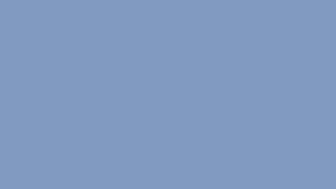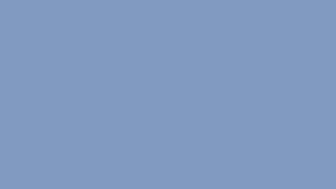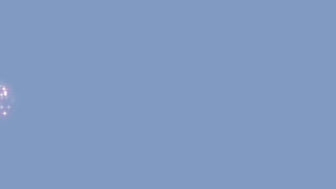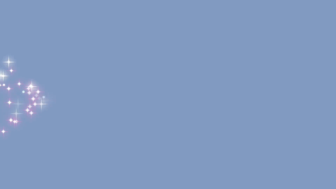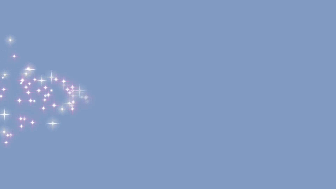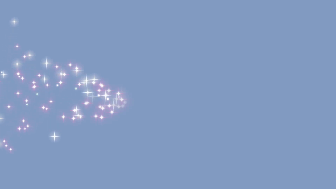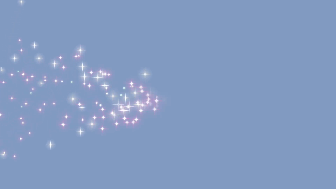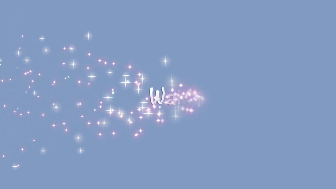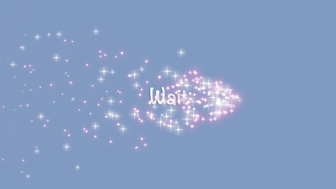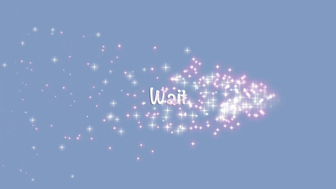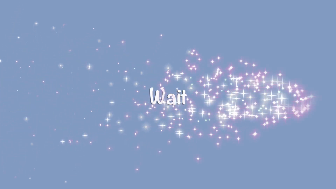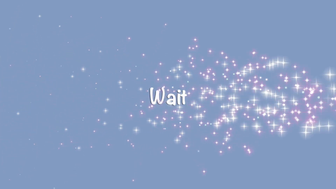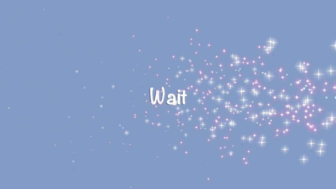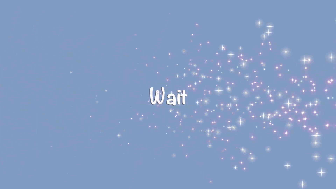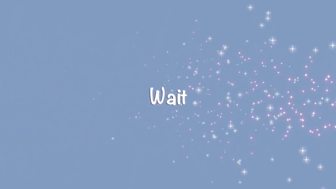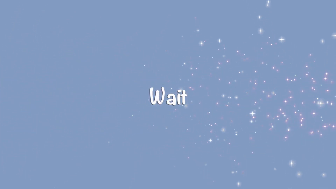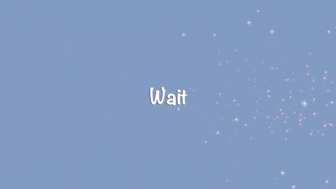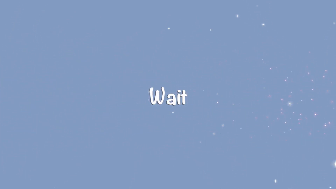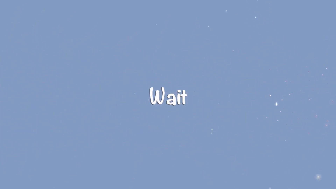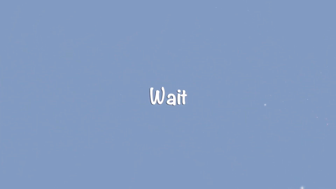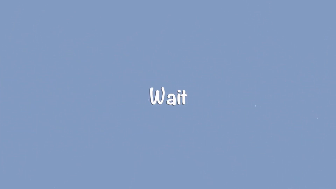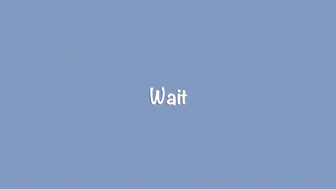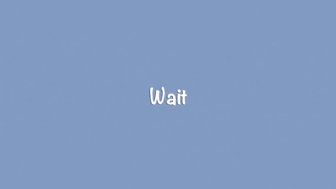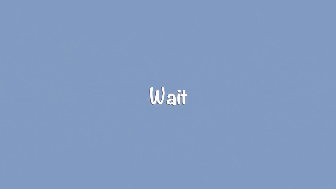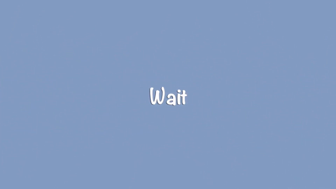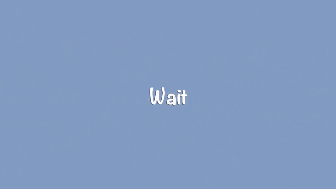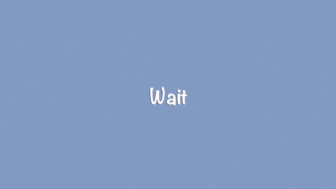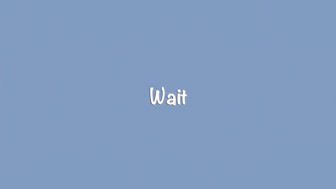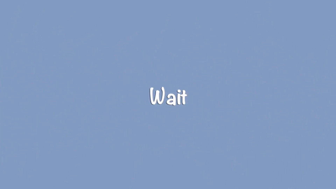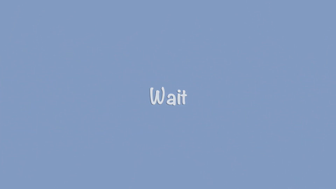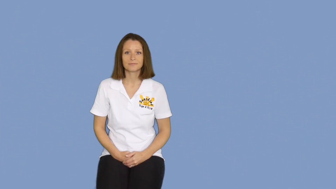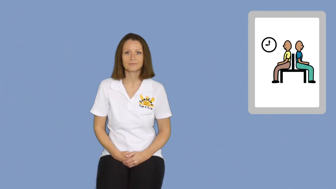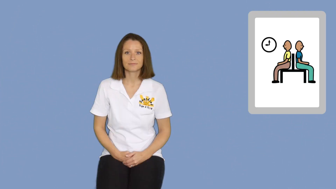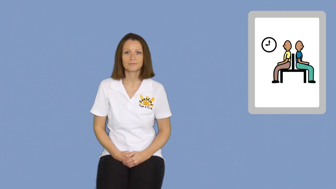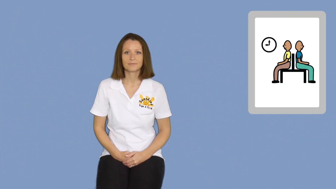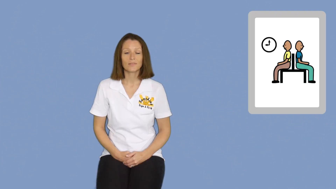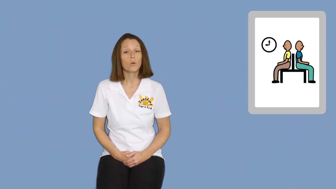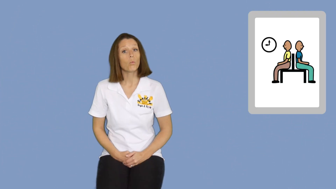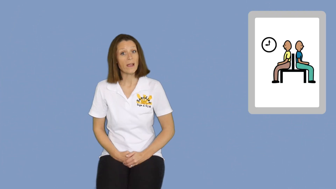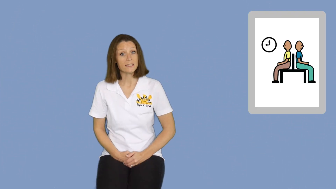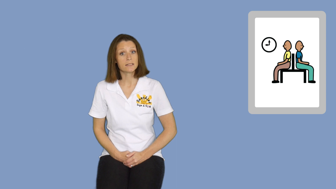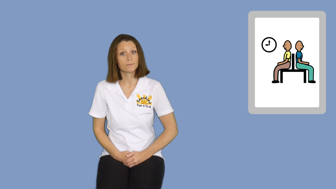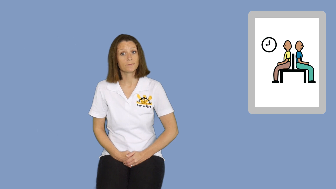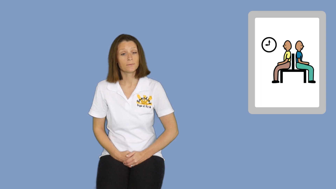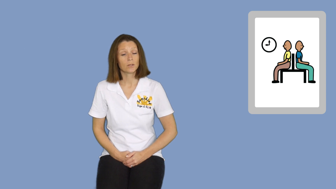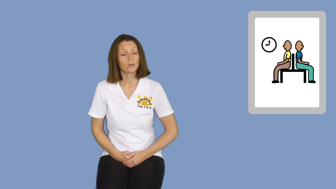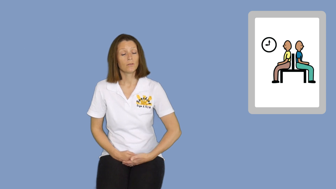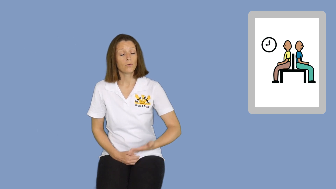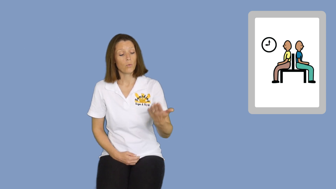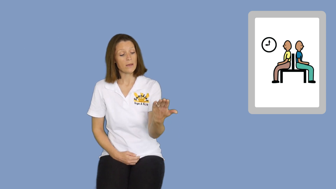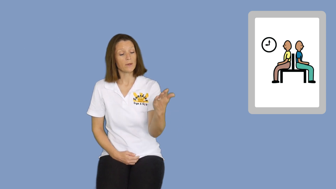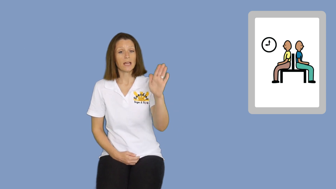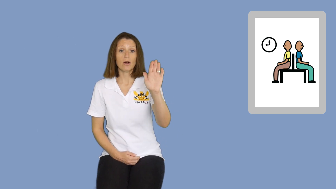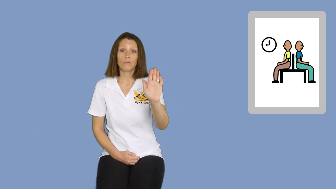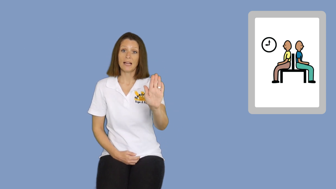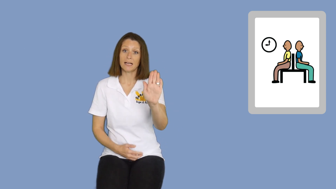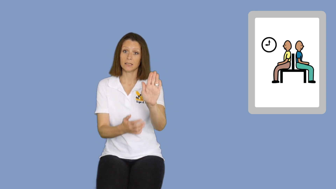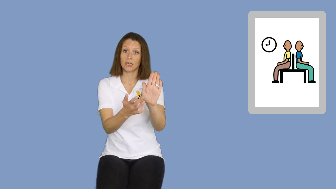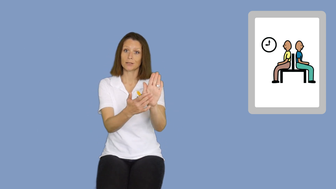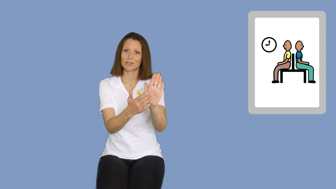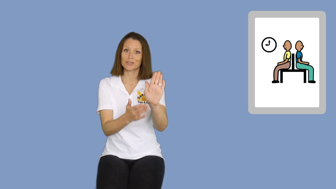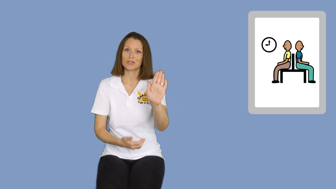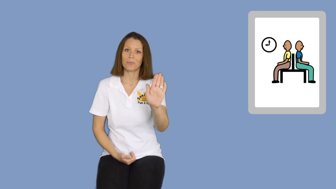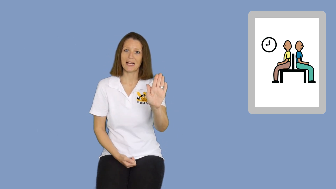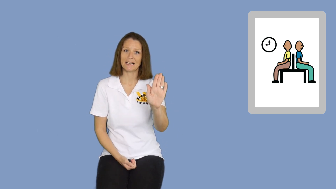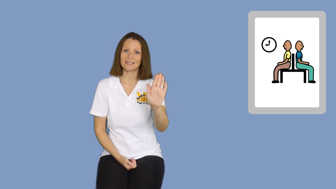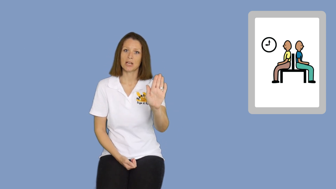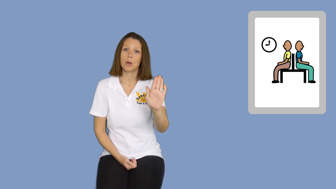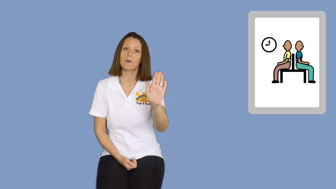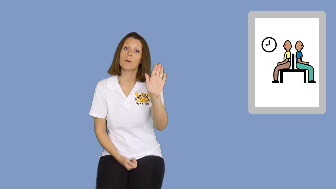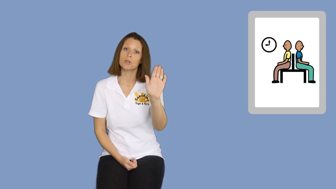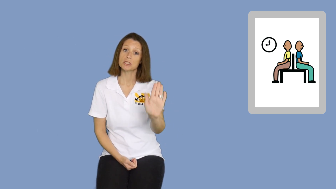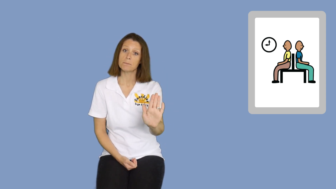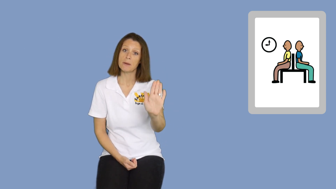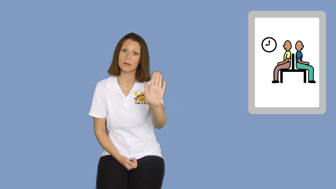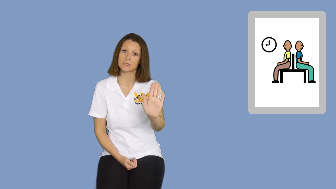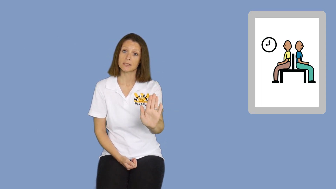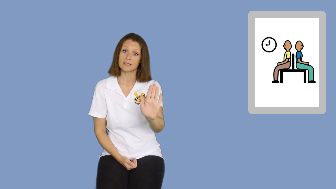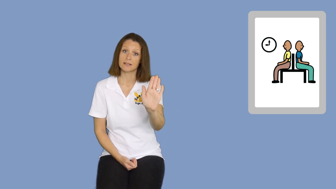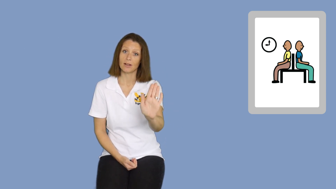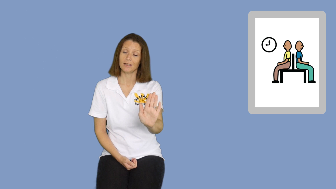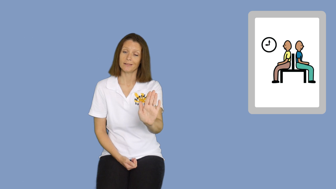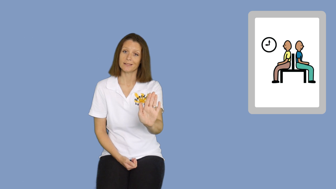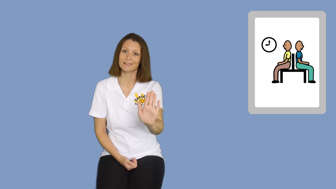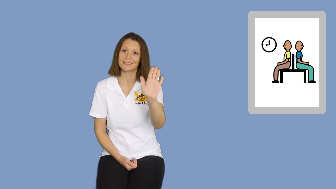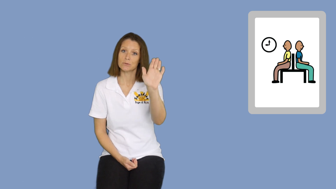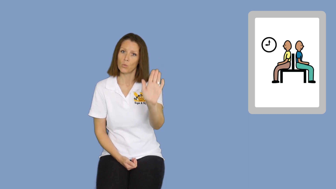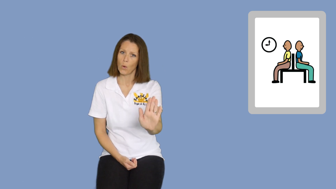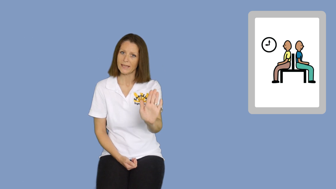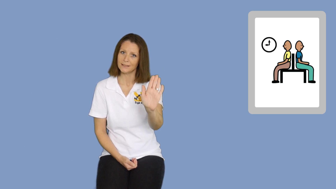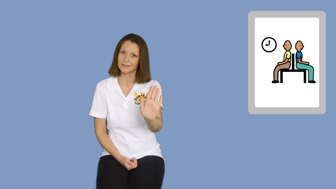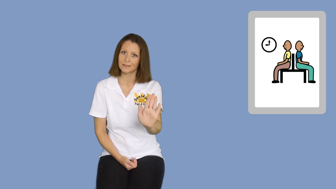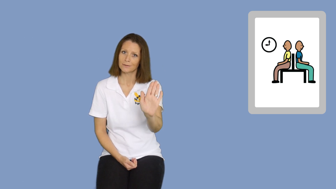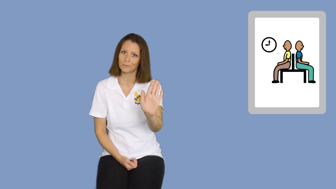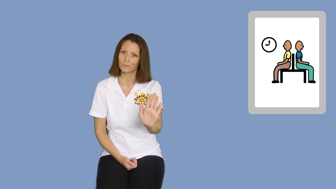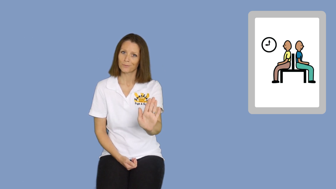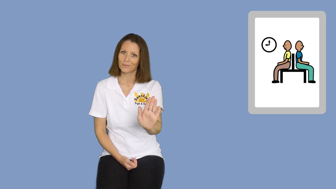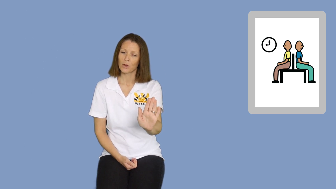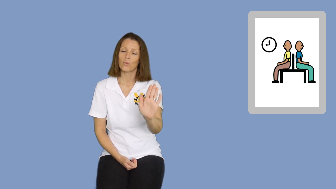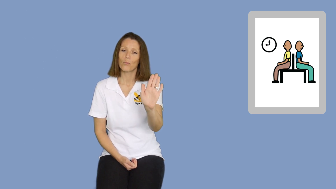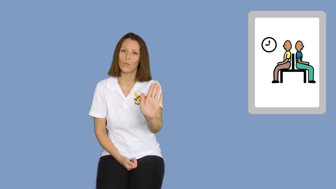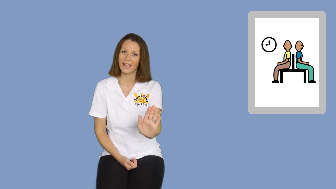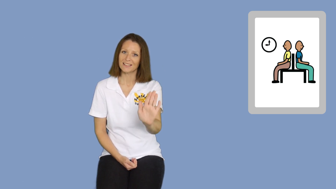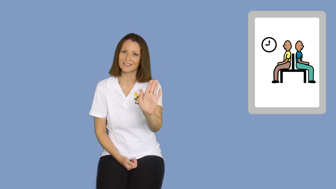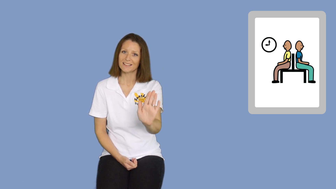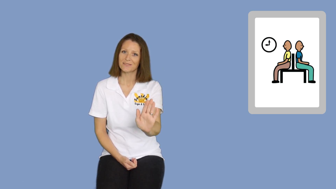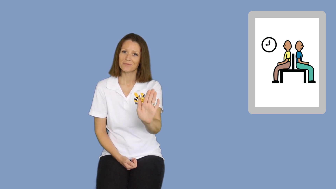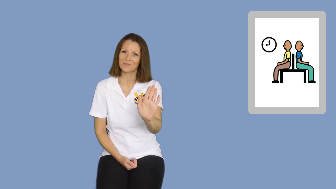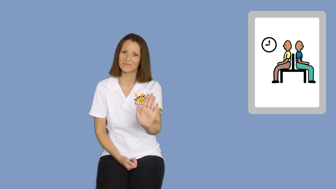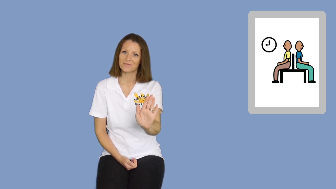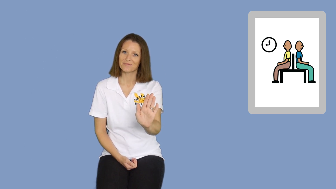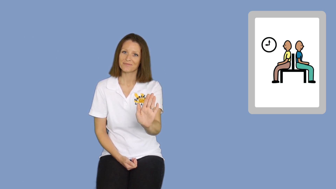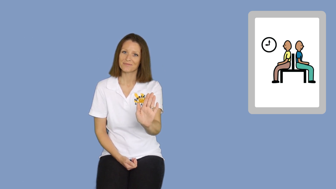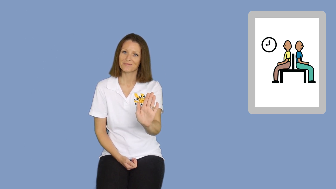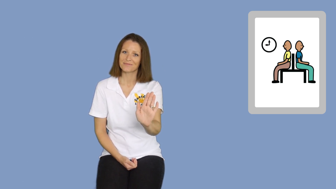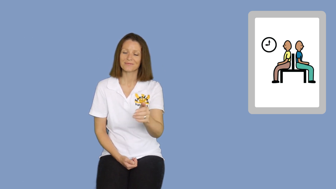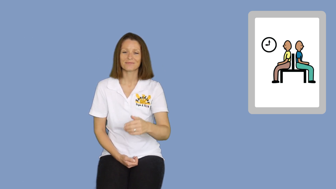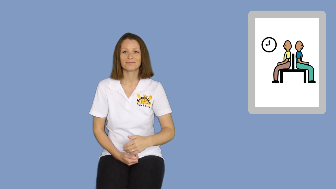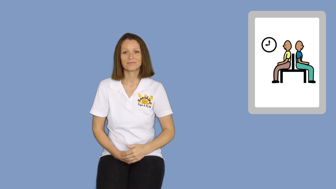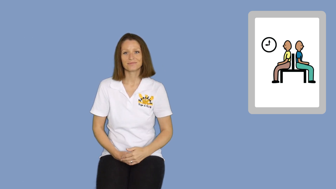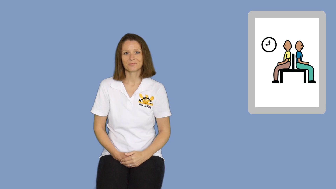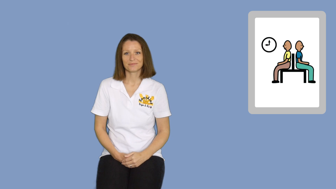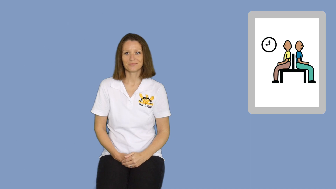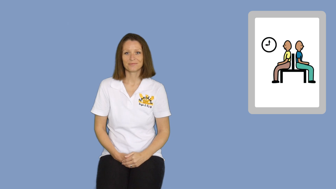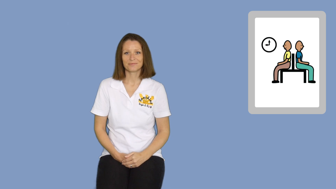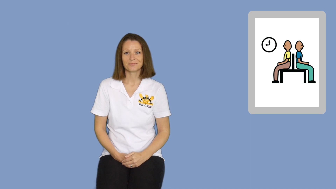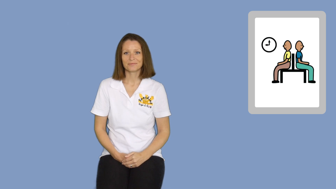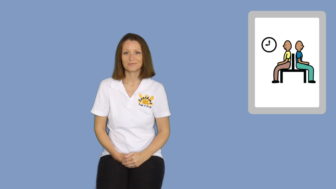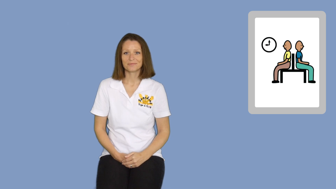Wait